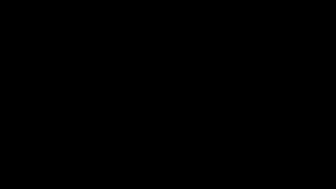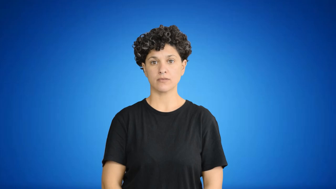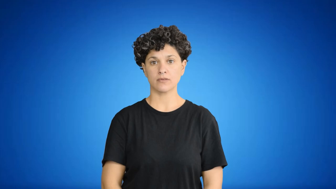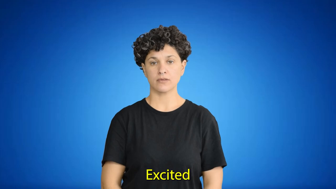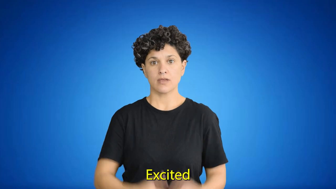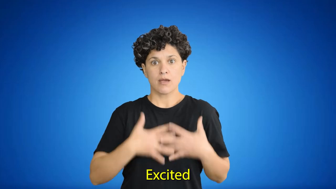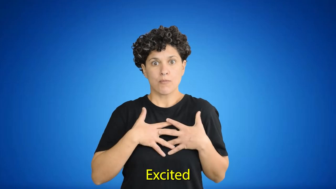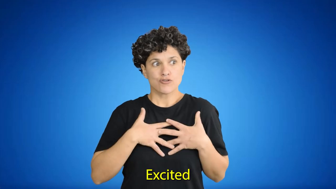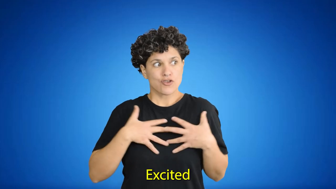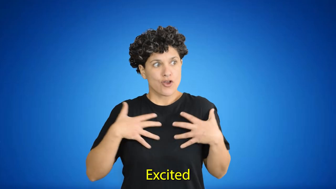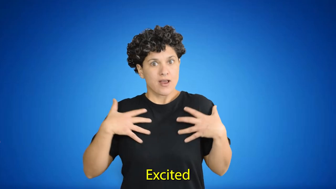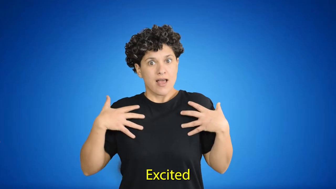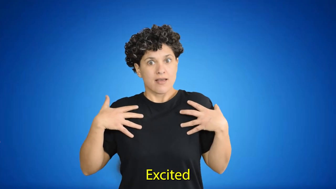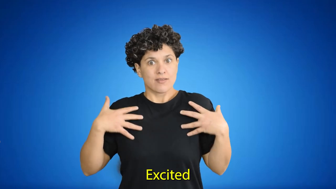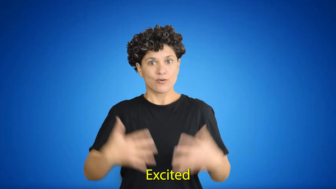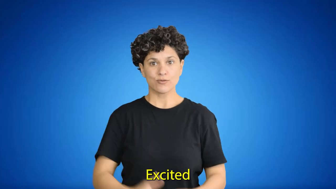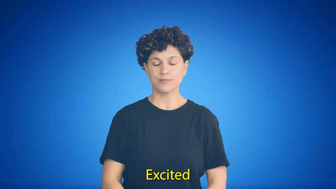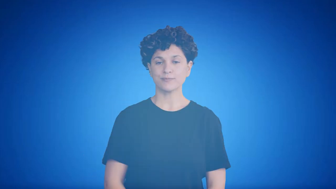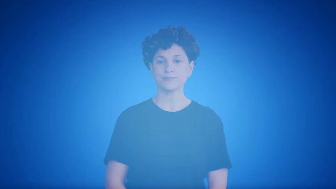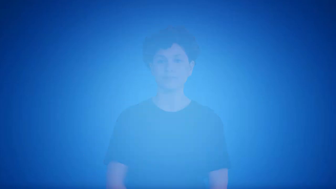Excited